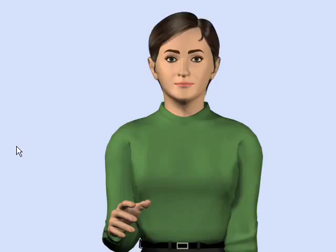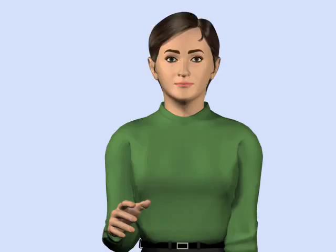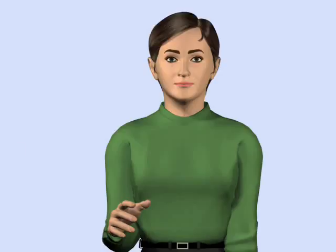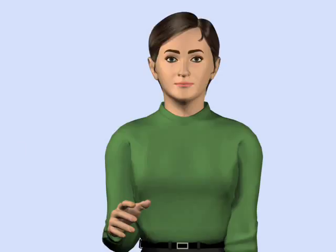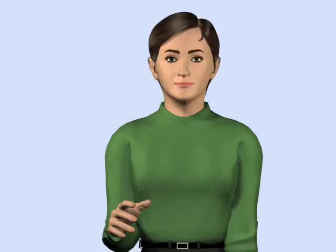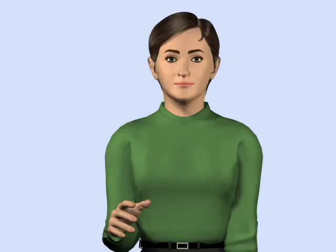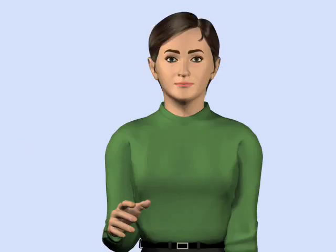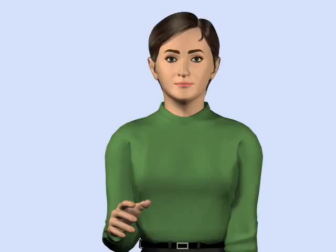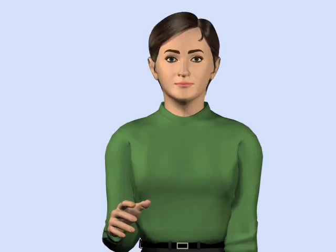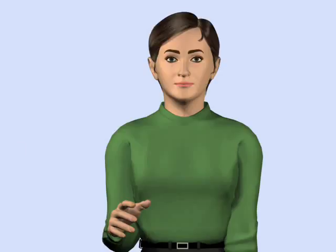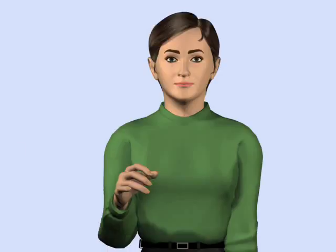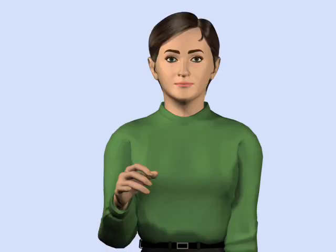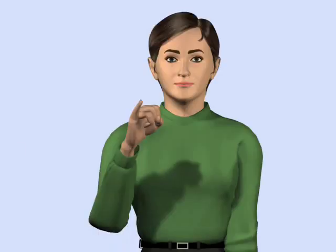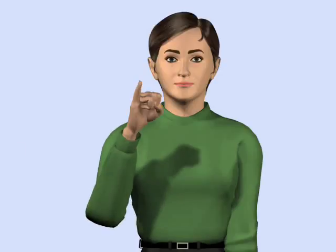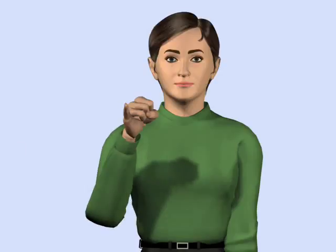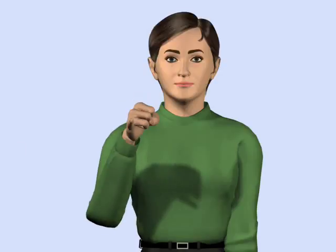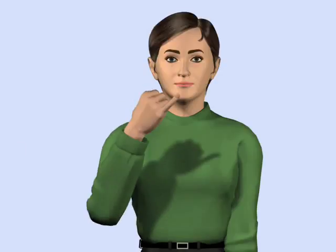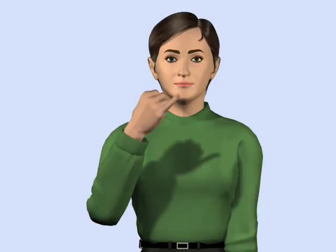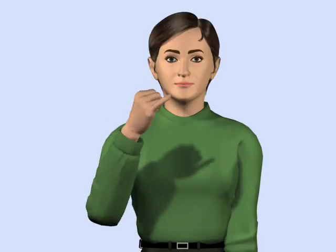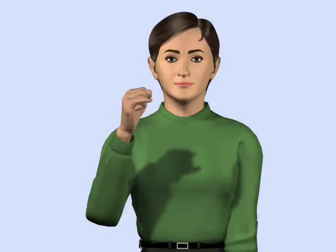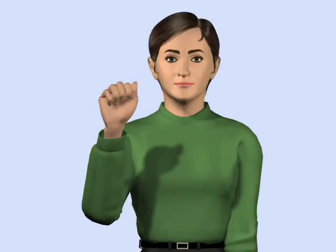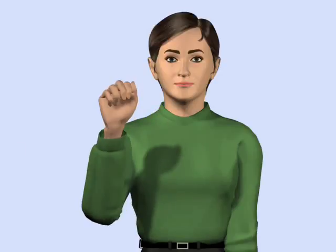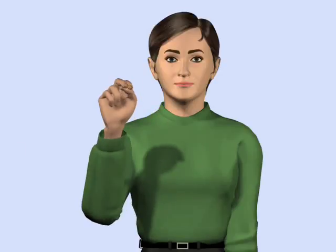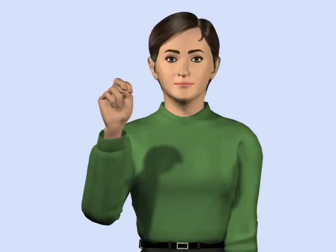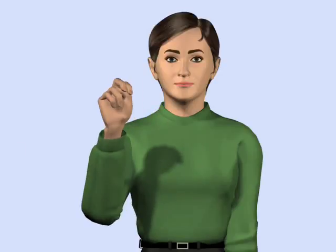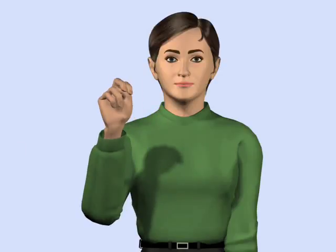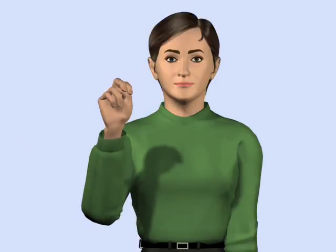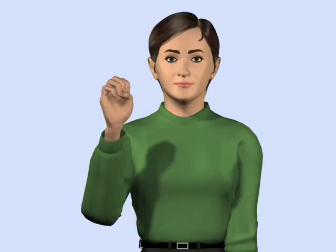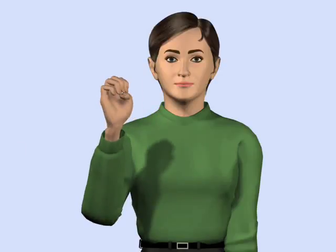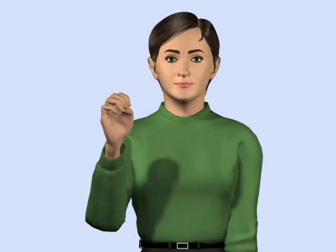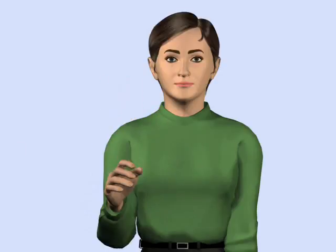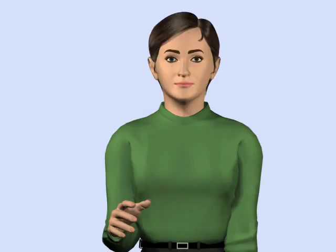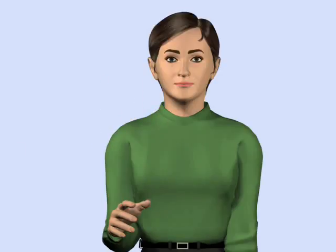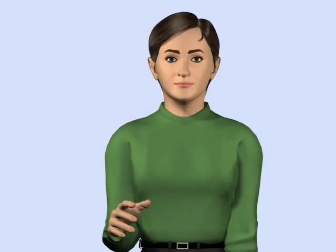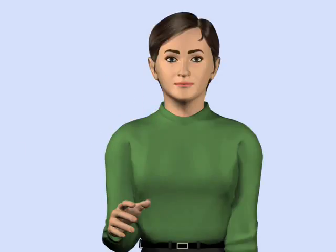jane